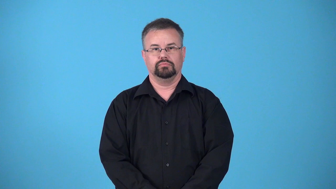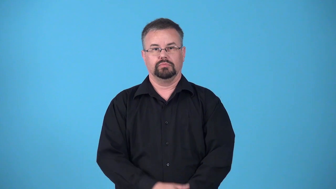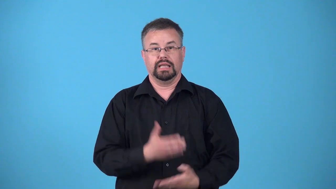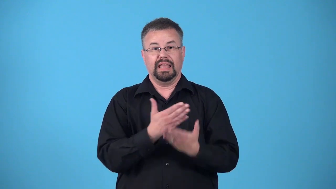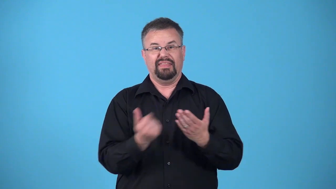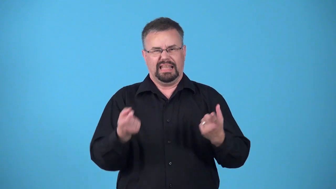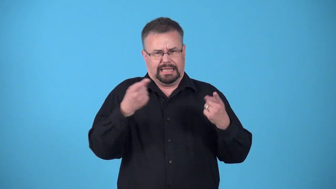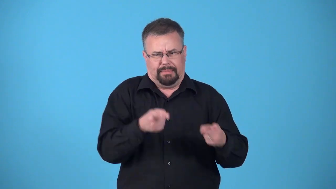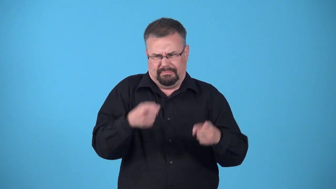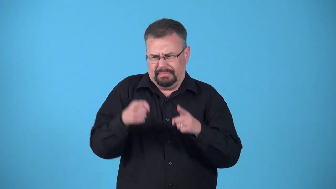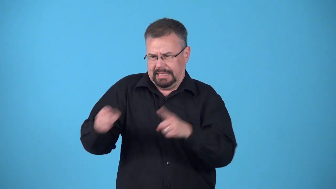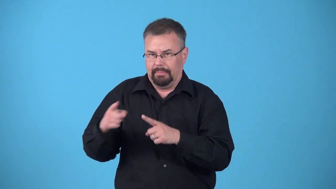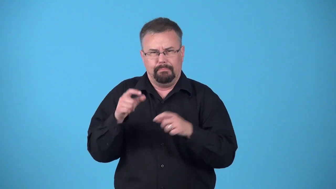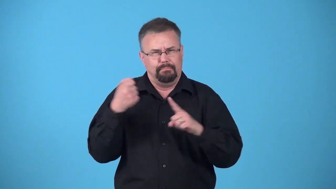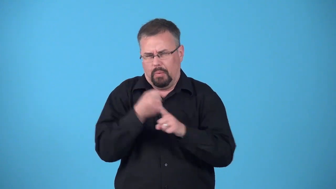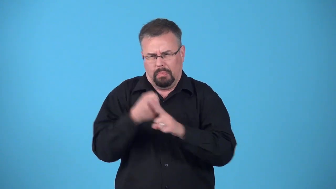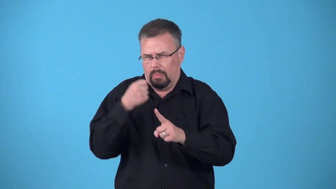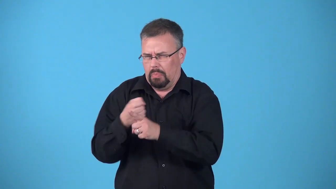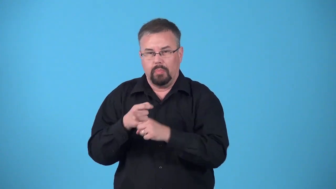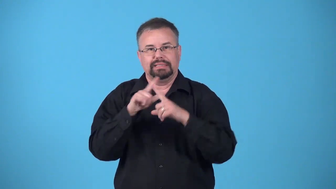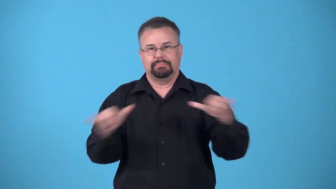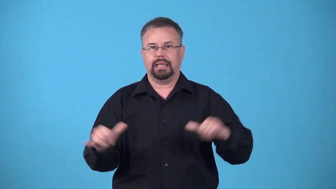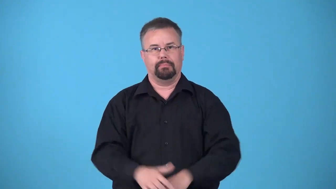it never rains but it pours